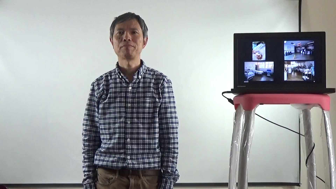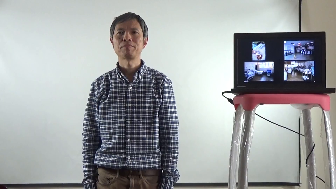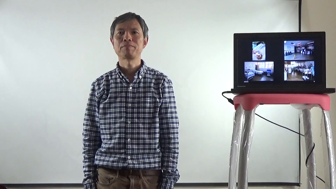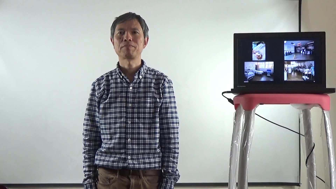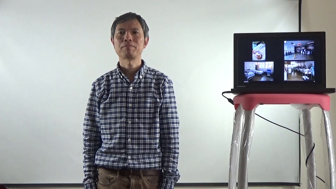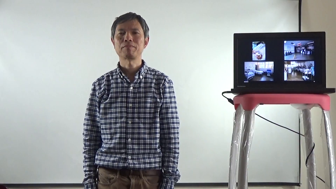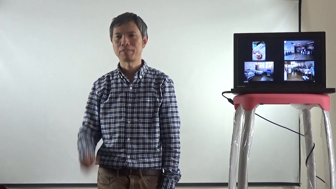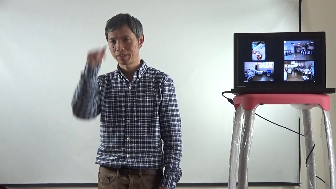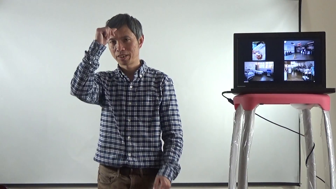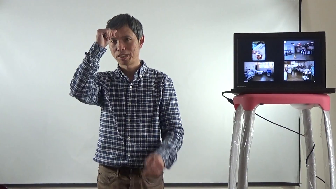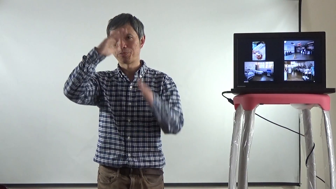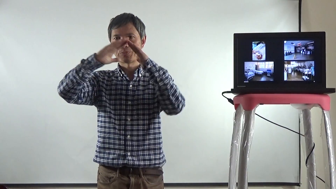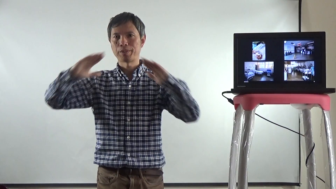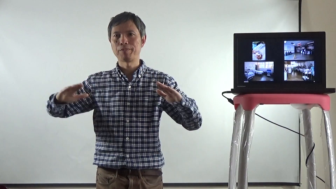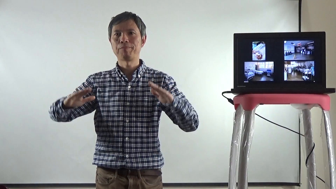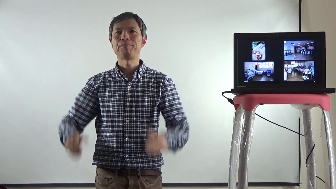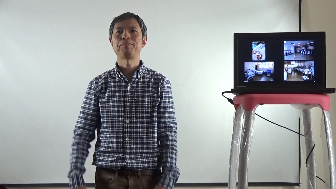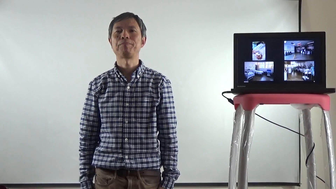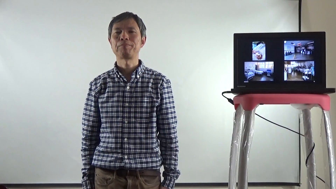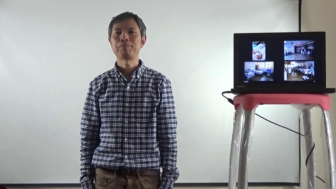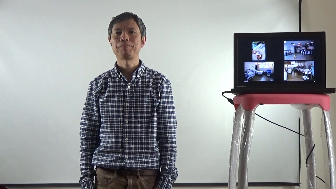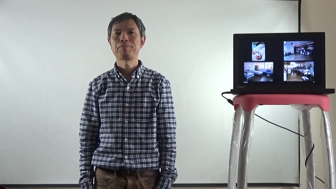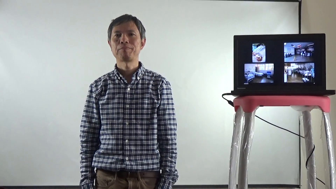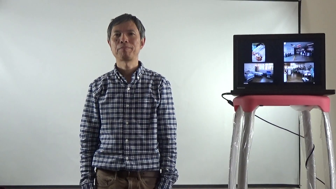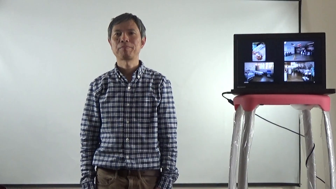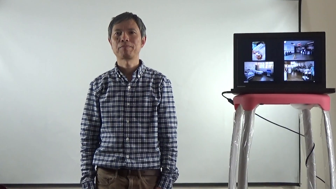hospital